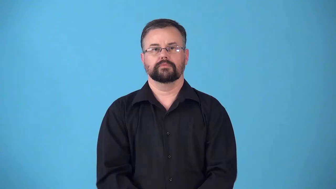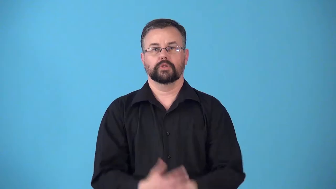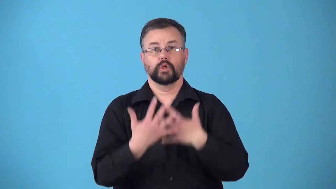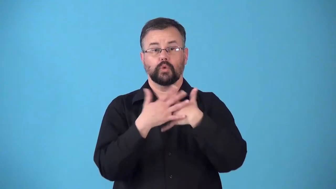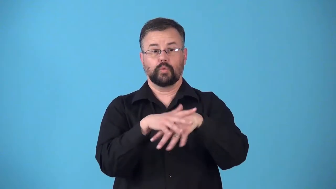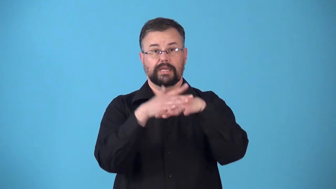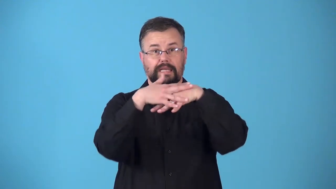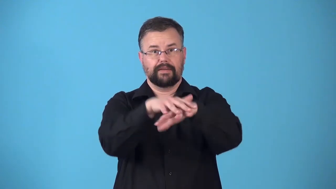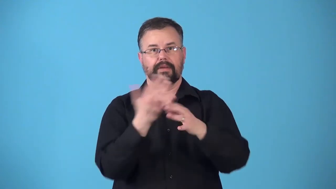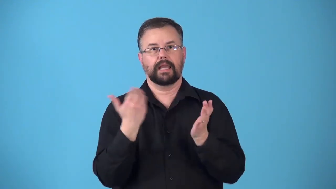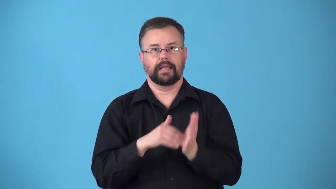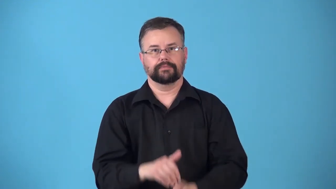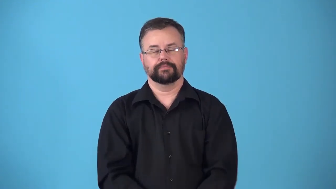reweave